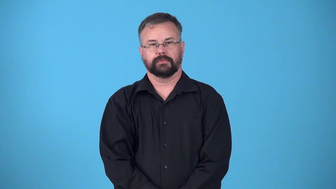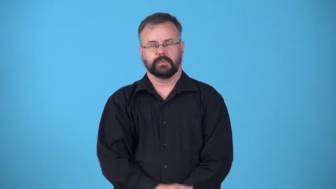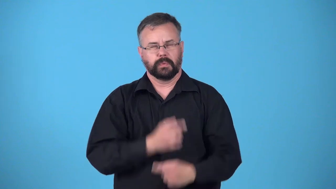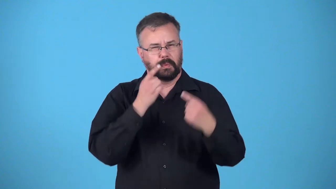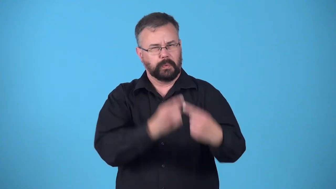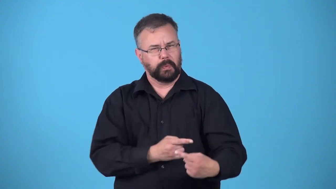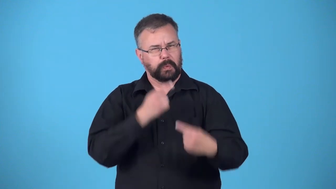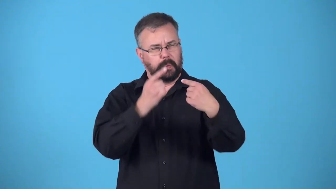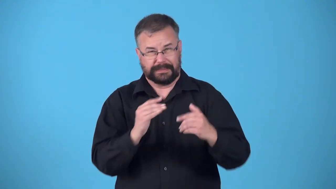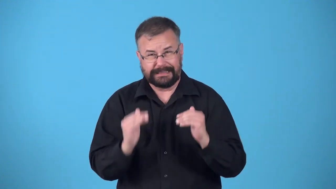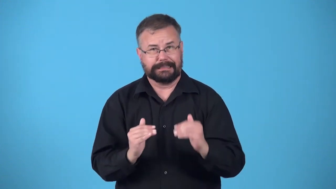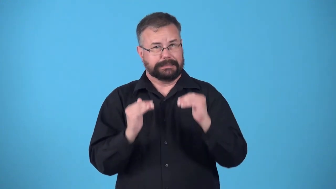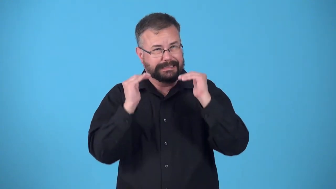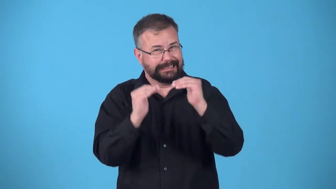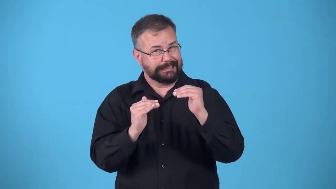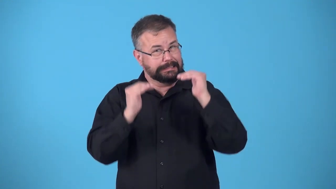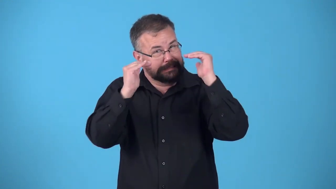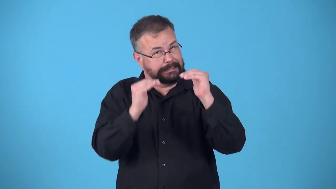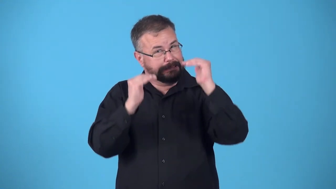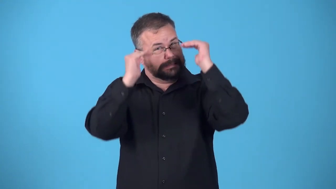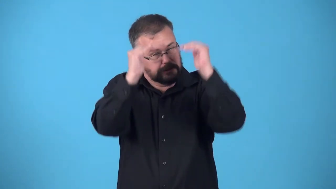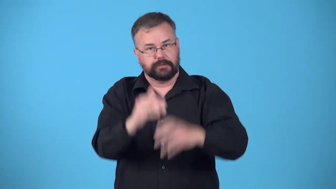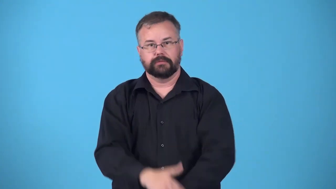claw back